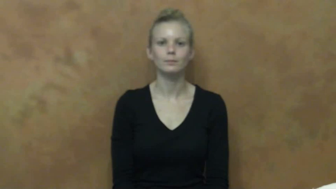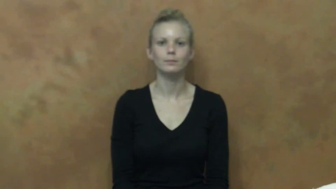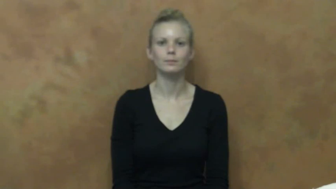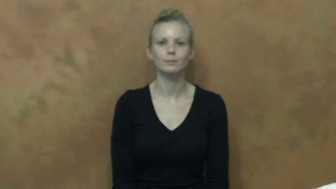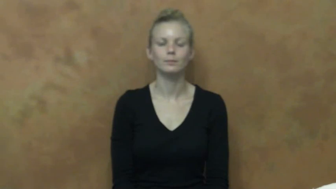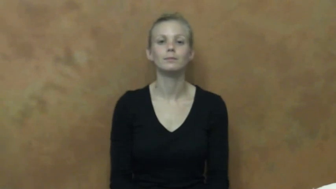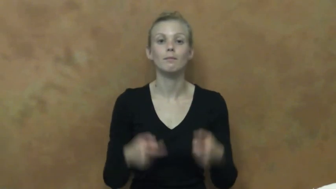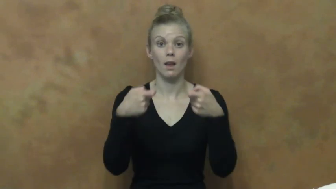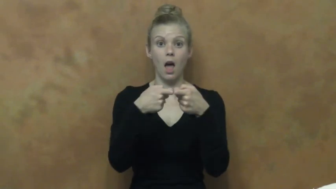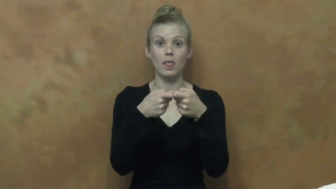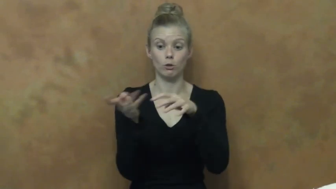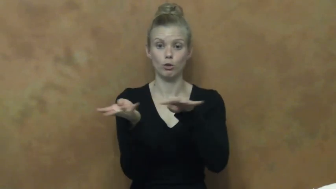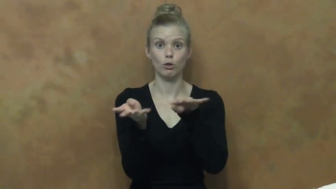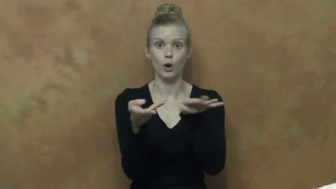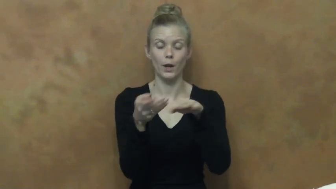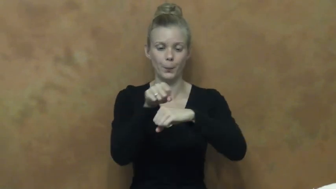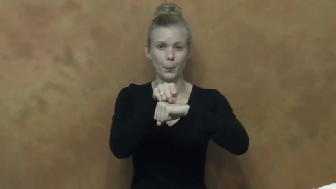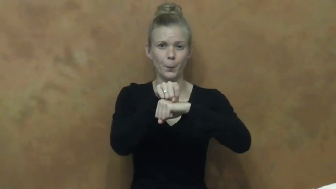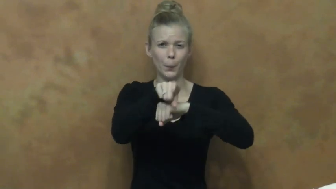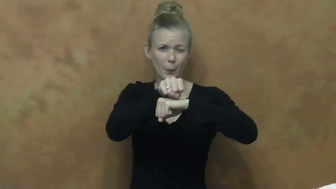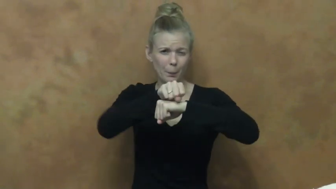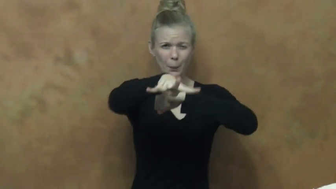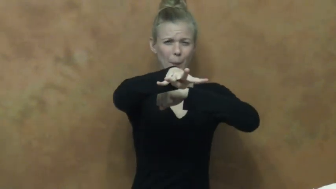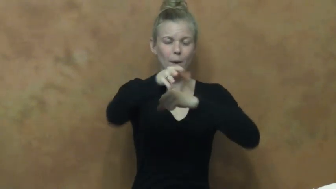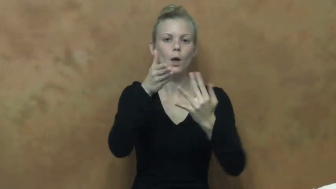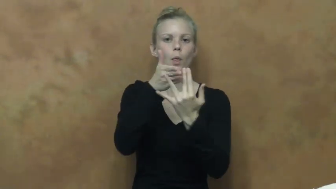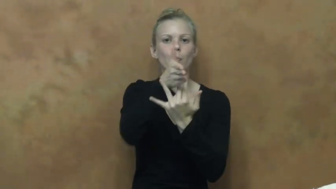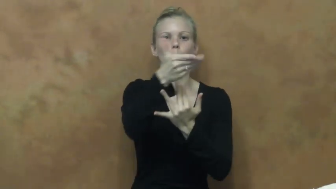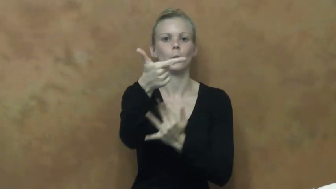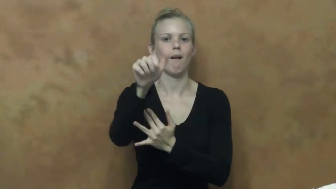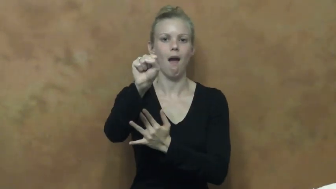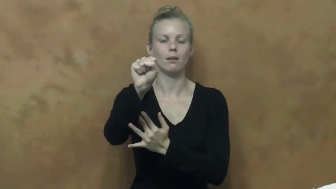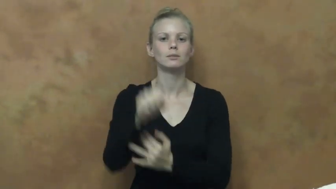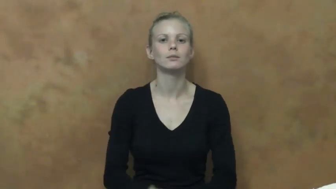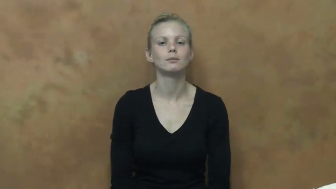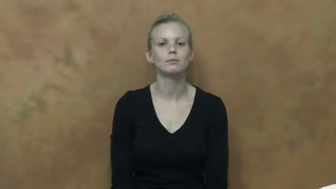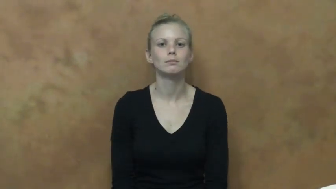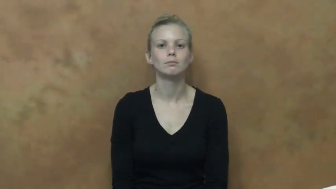electric discharge